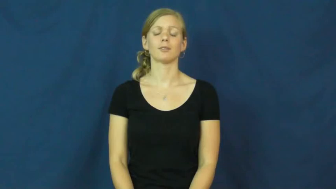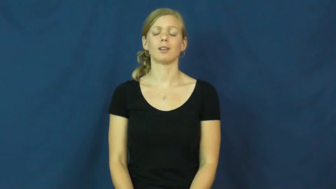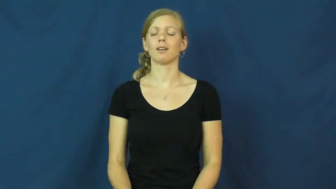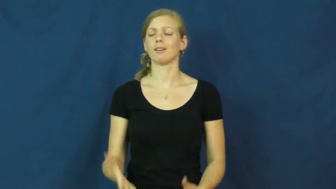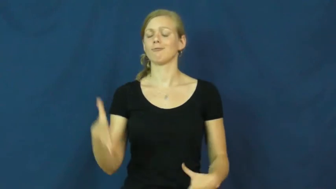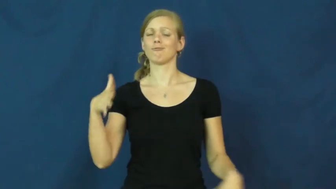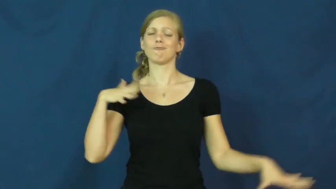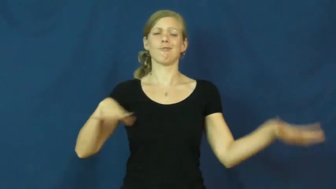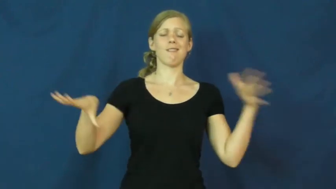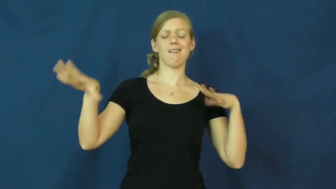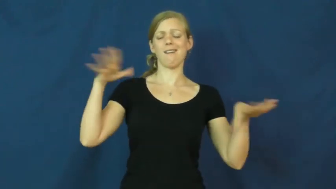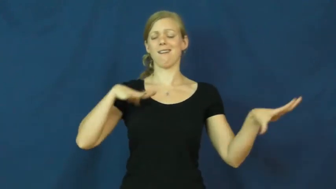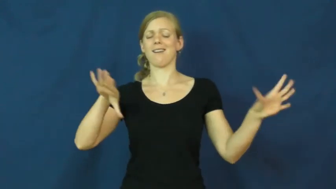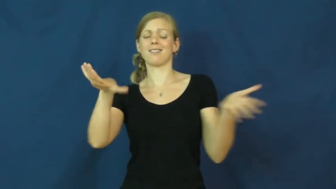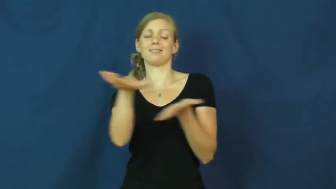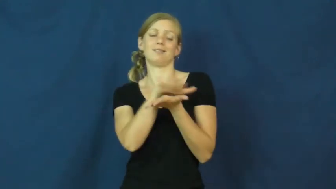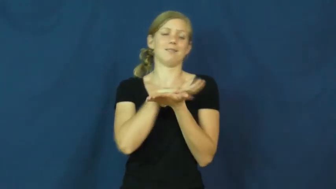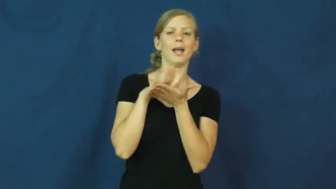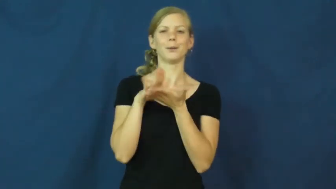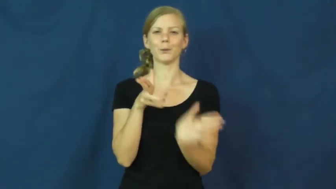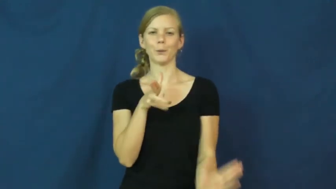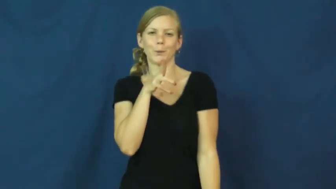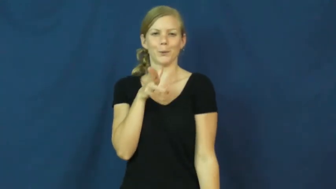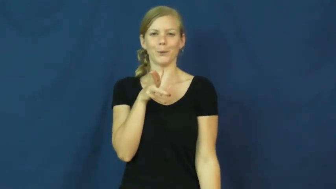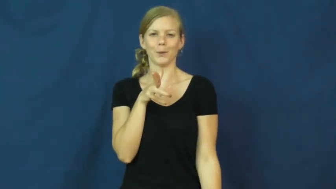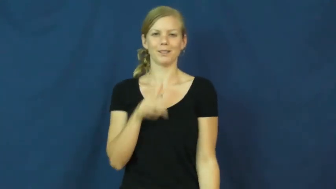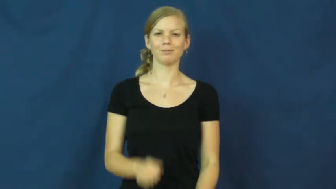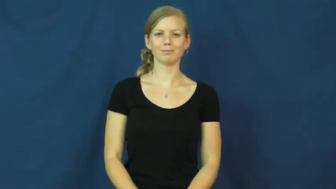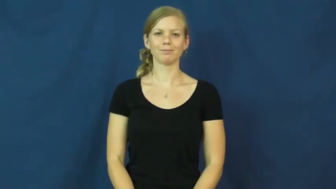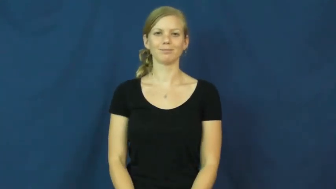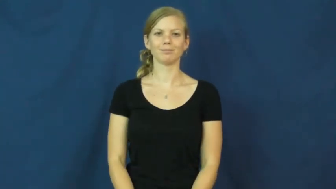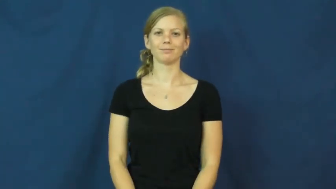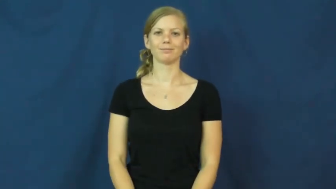dress to kill